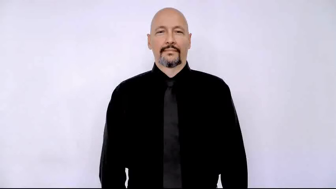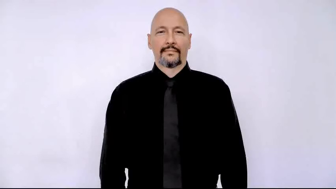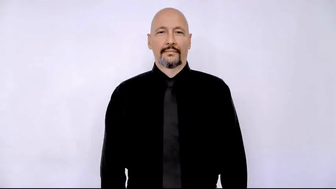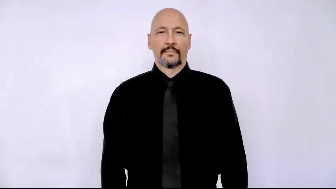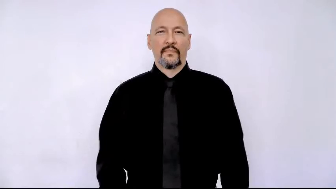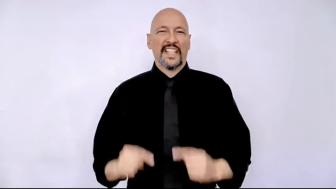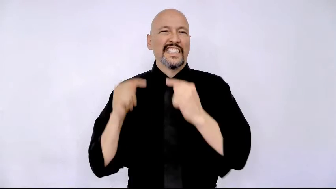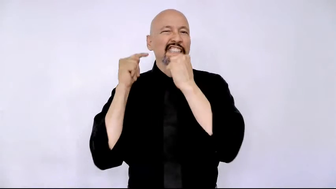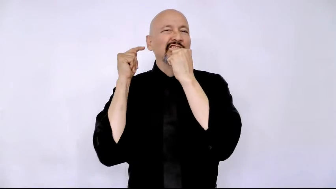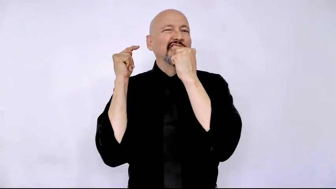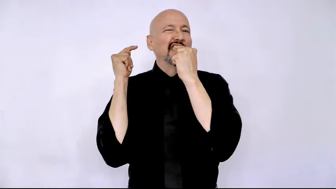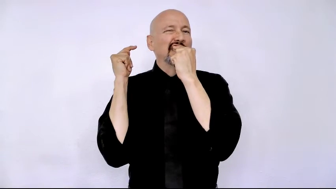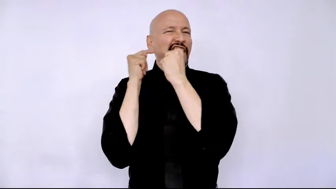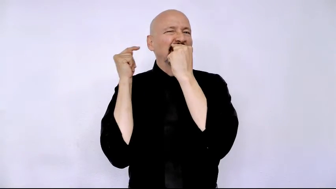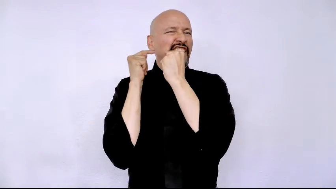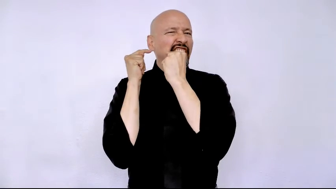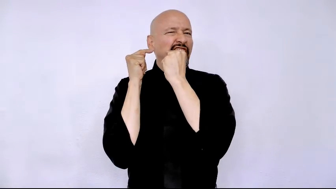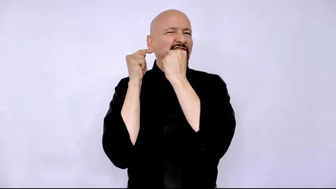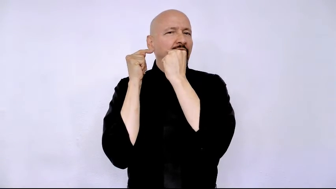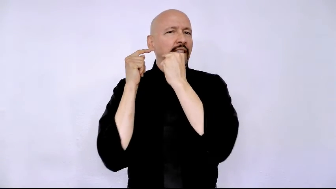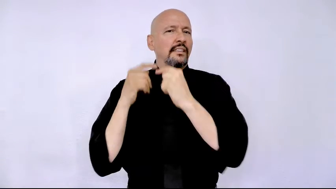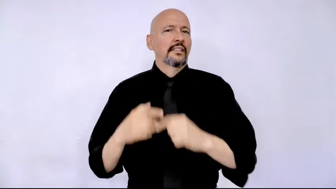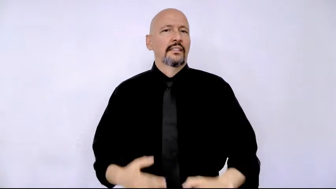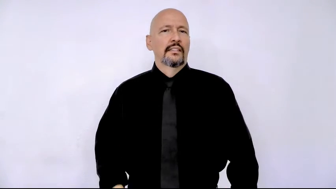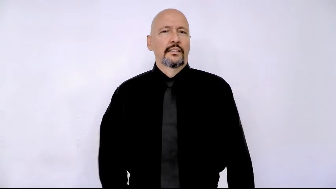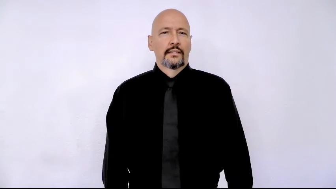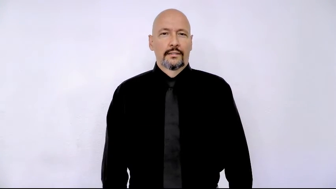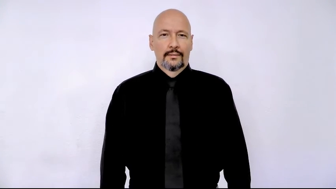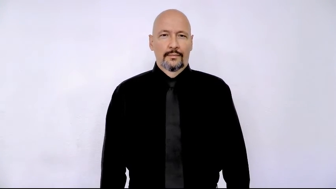toothache